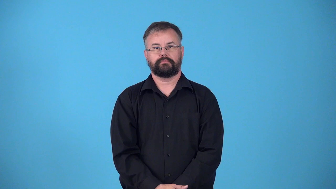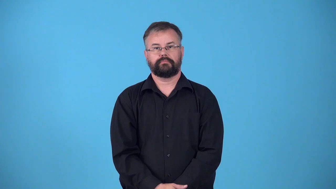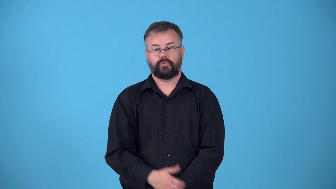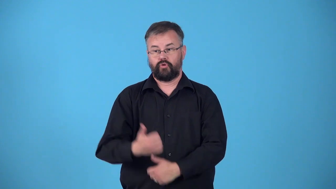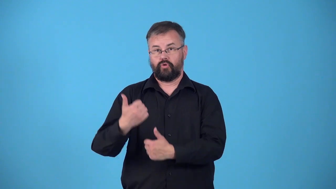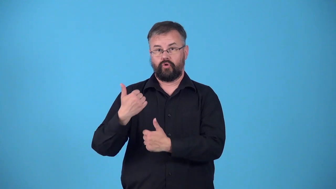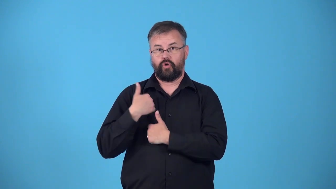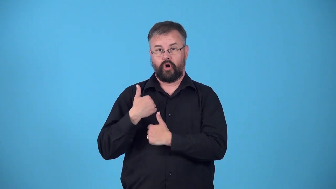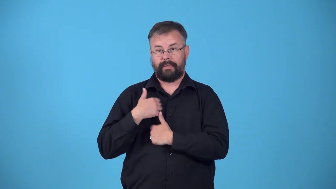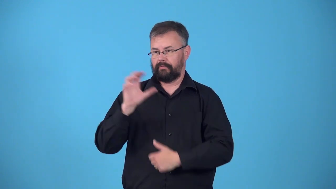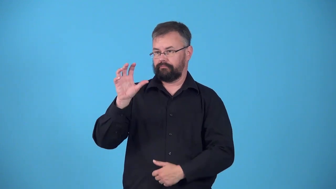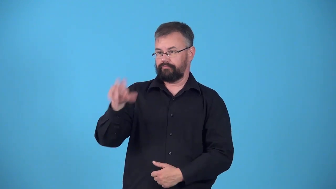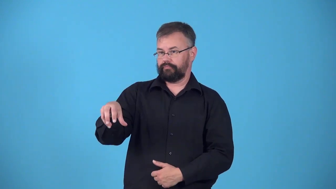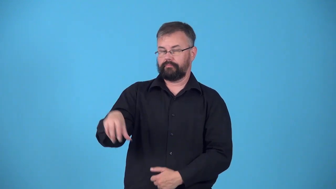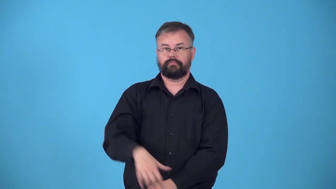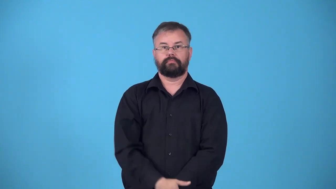army post, base